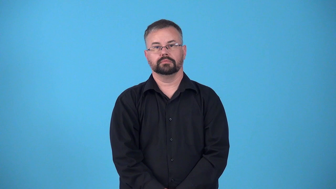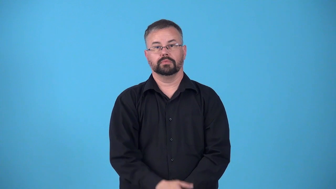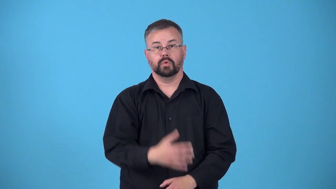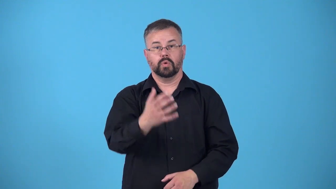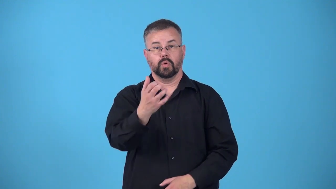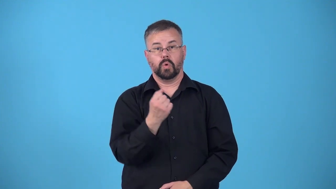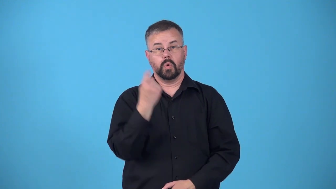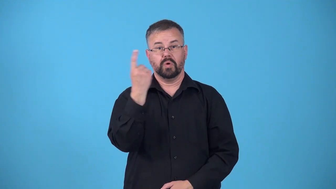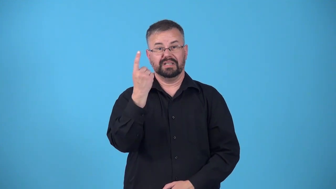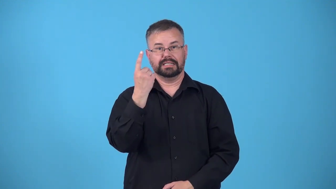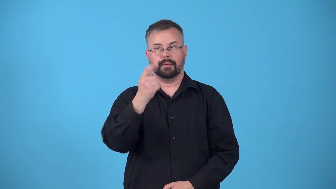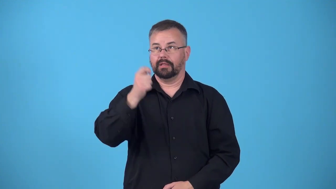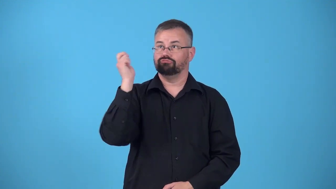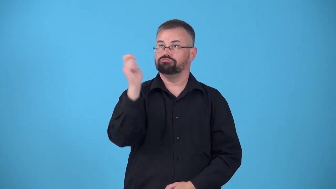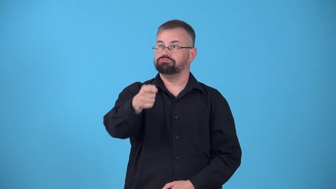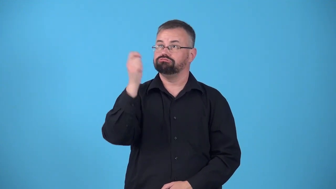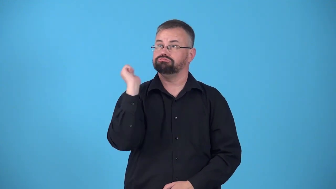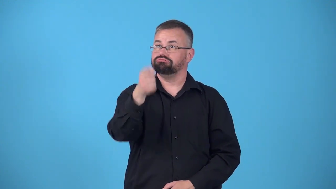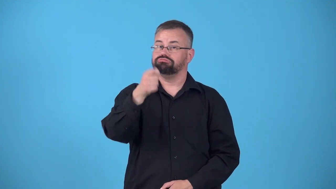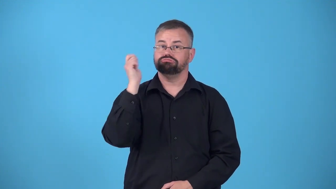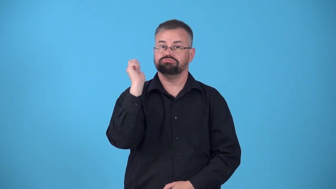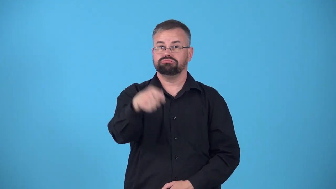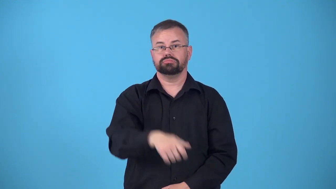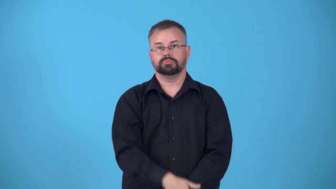wave around